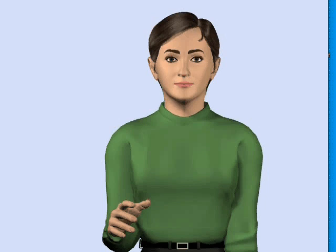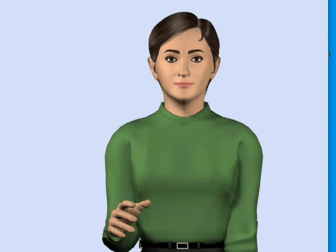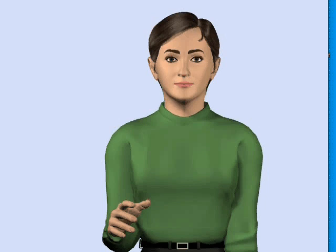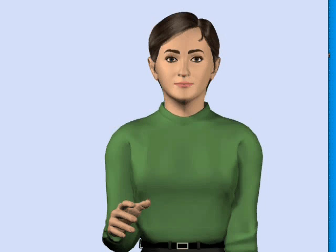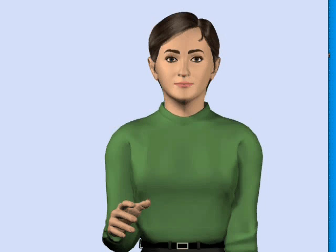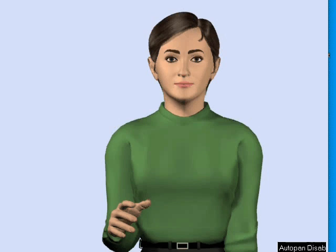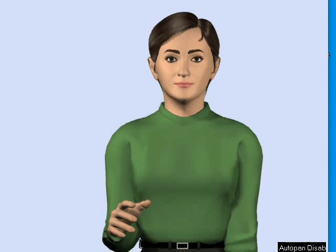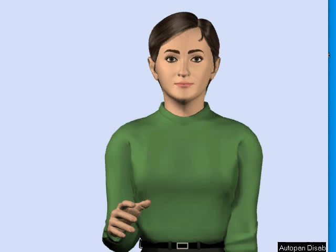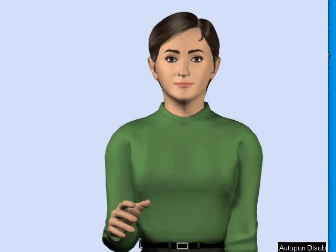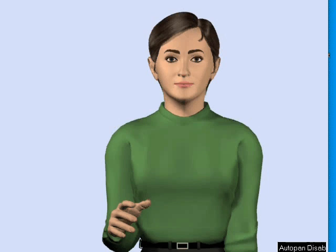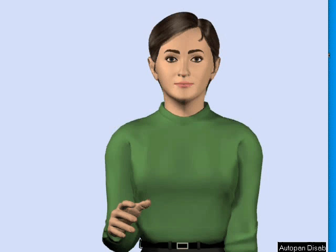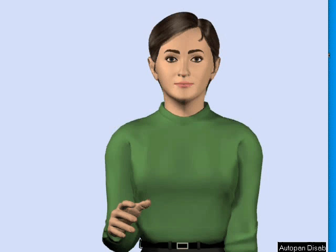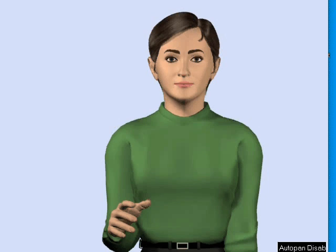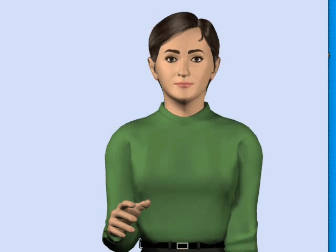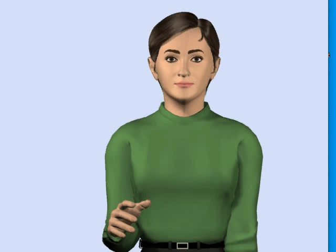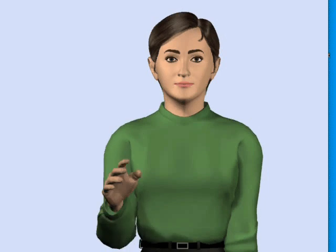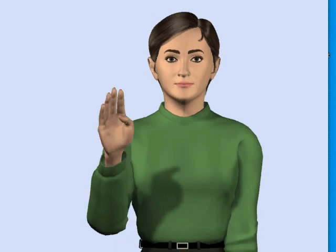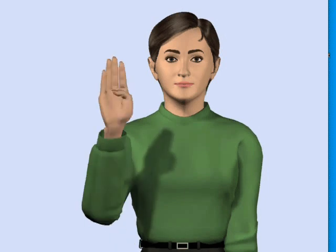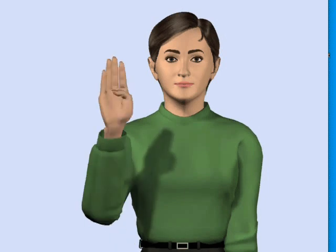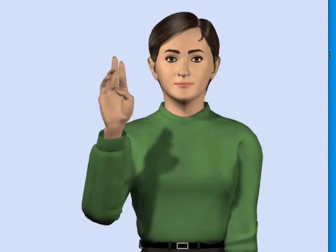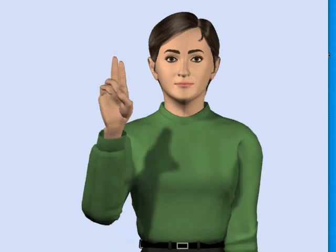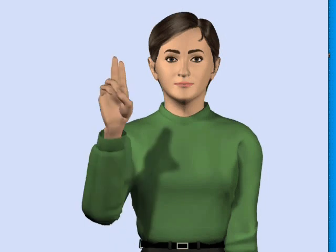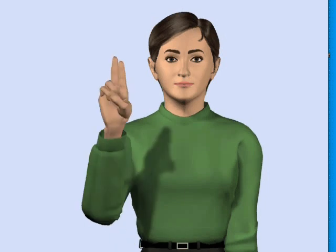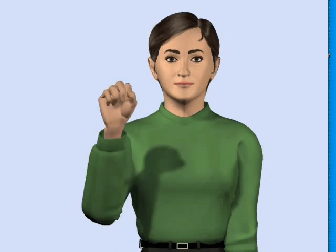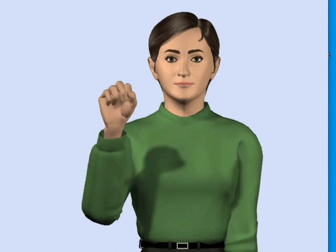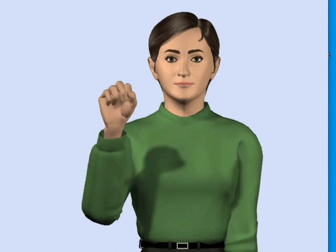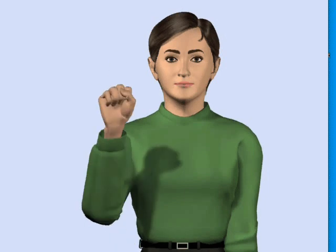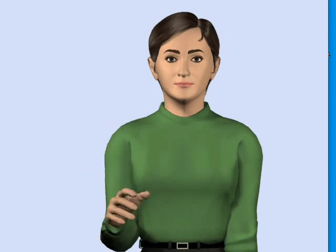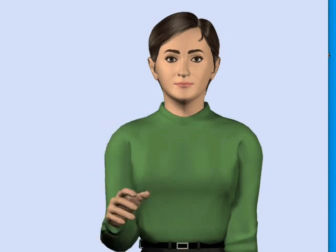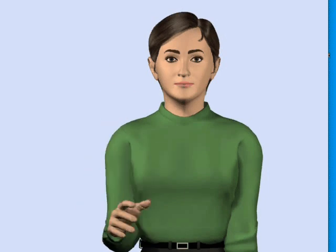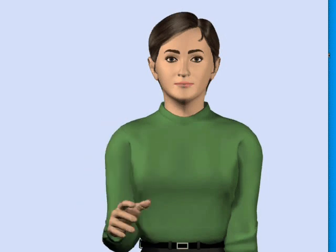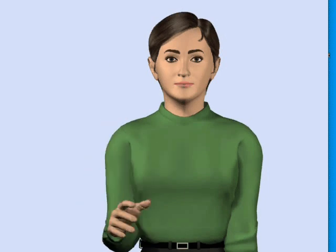bus